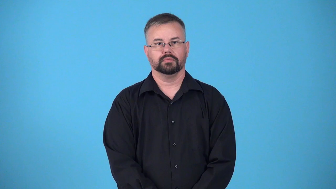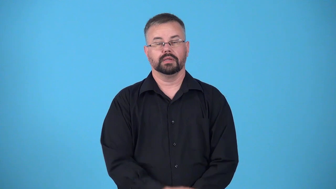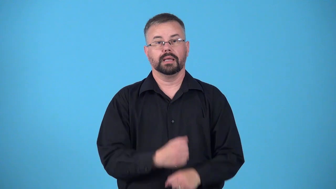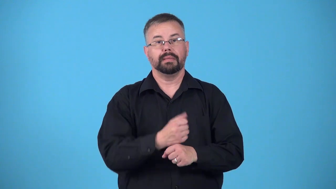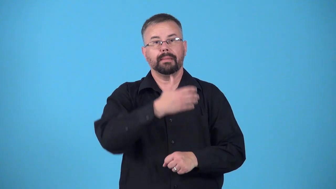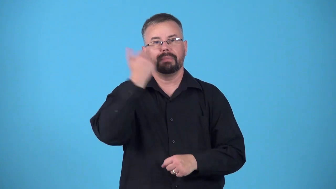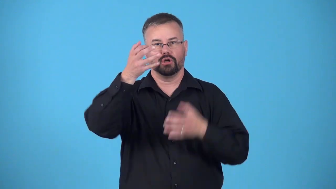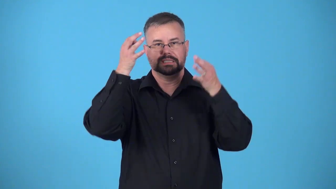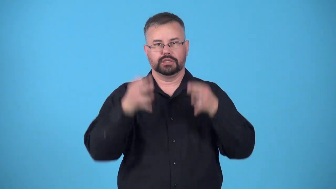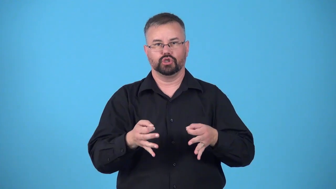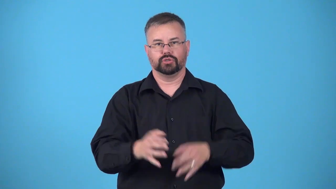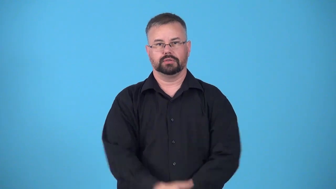smarten up